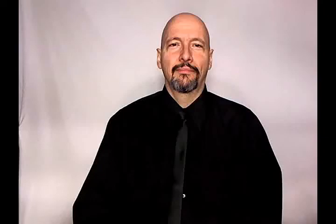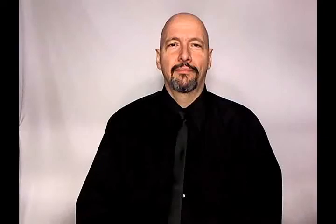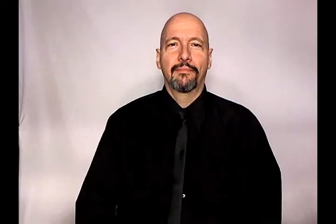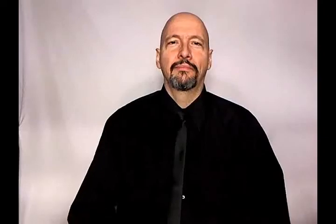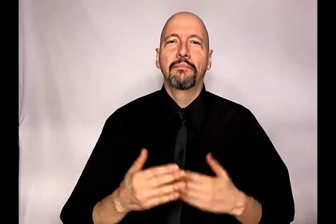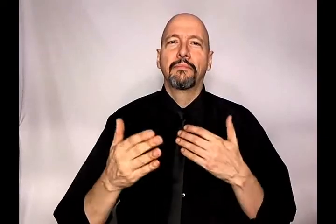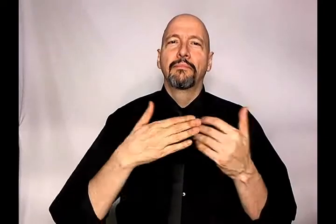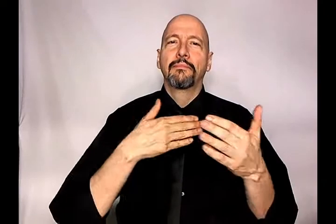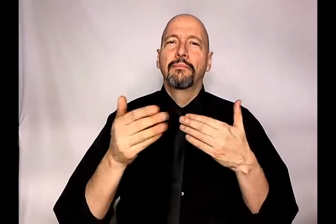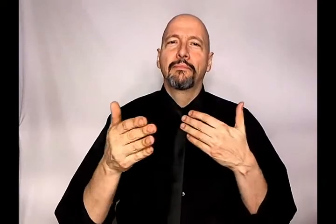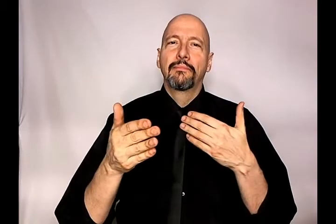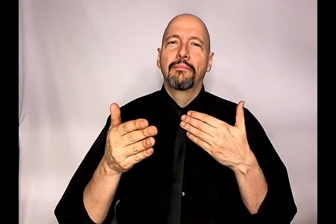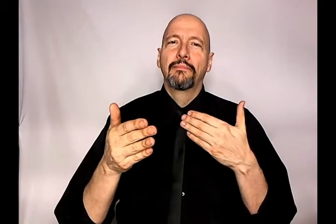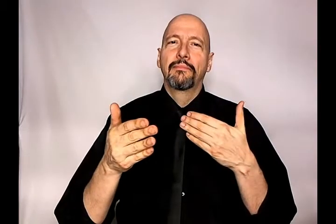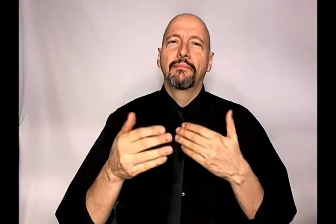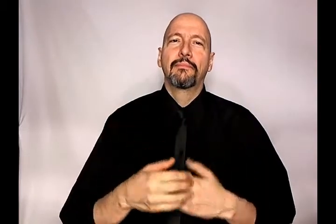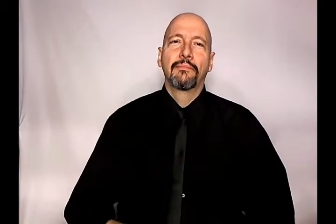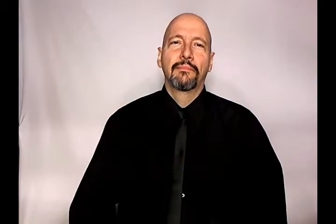whatever